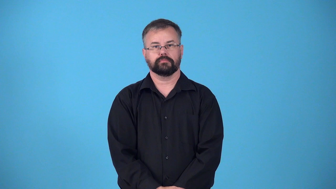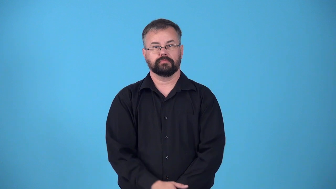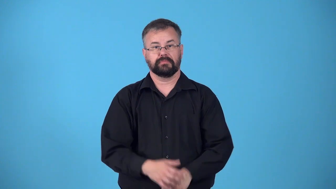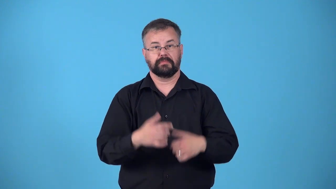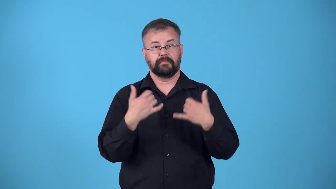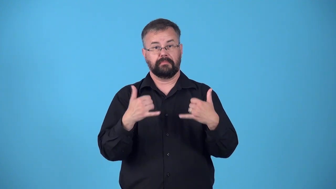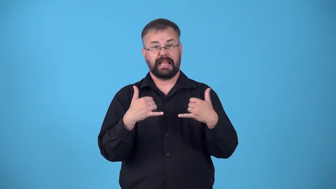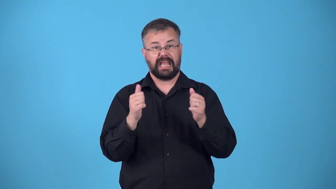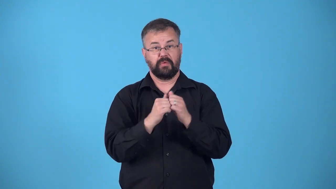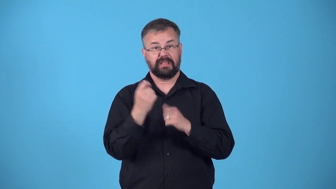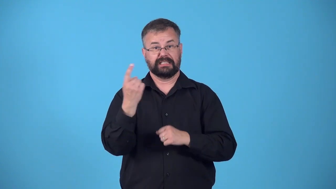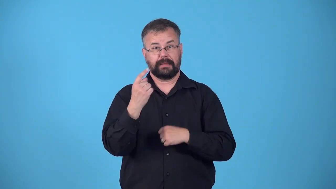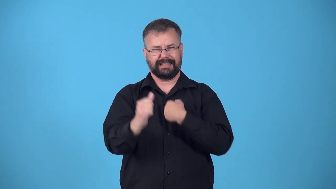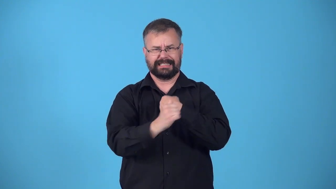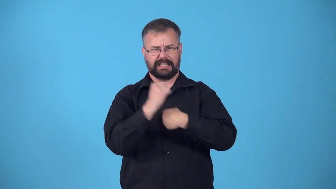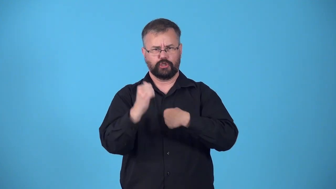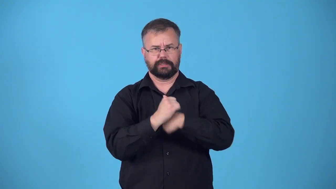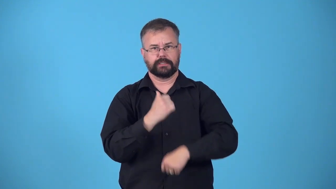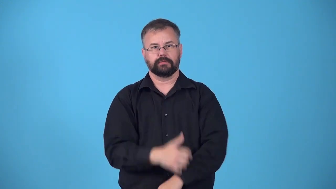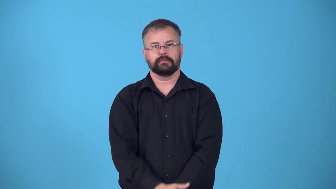playing with fire